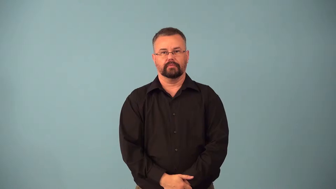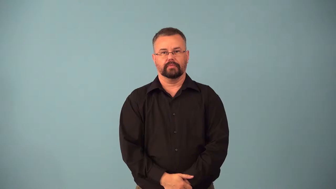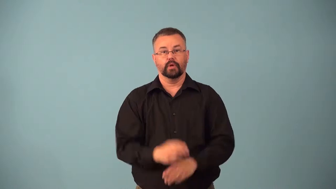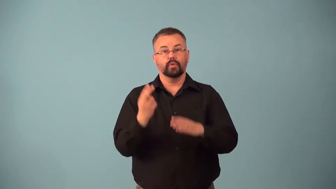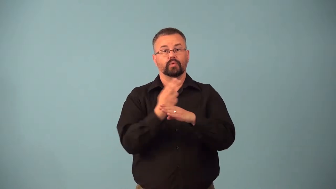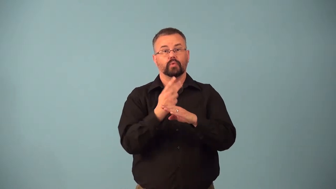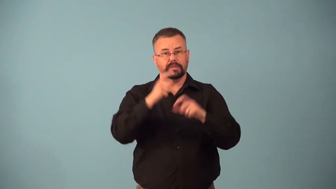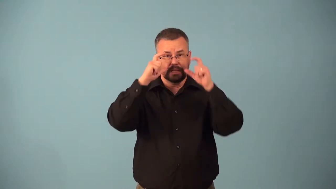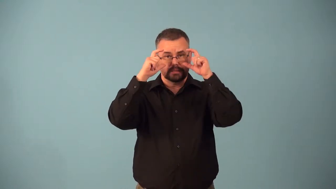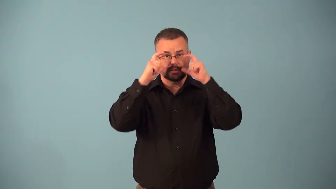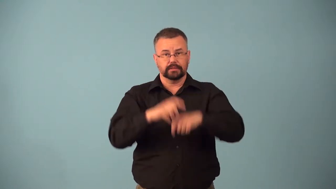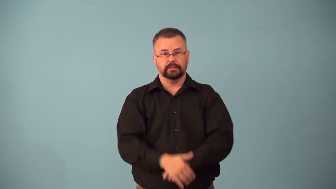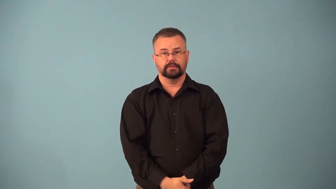bespectacled